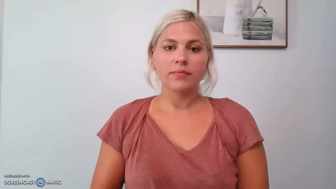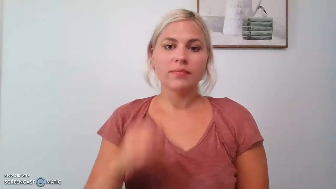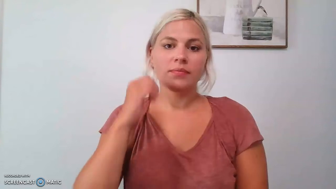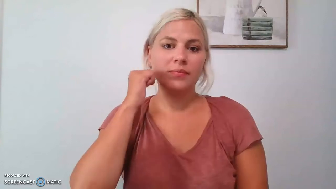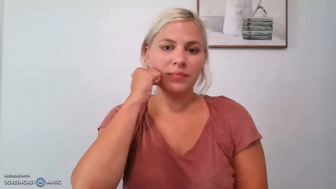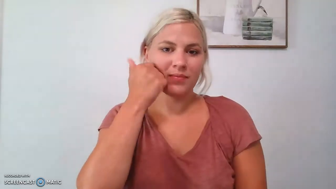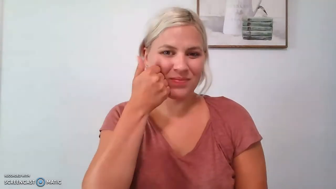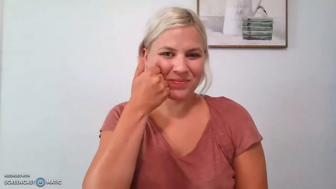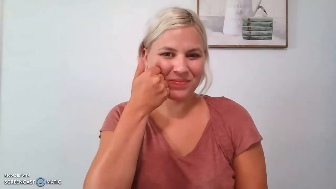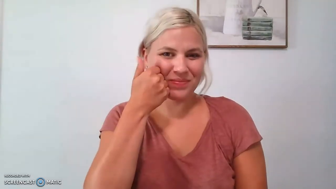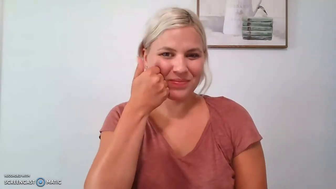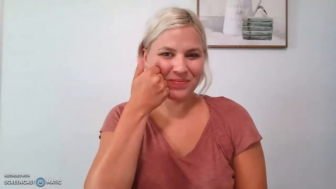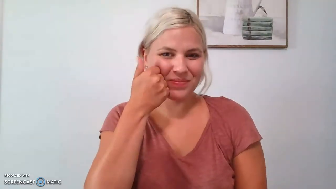SHY